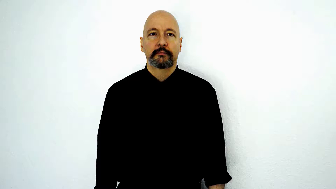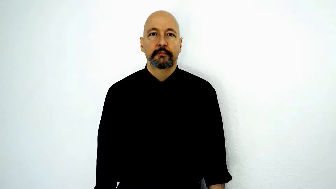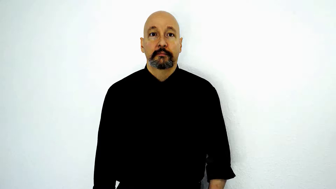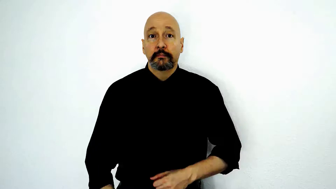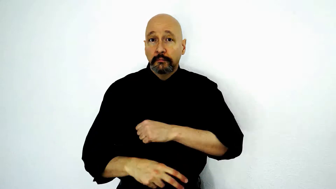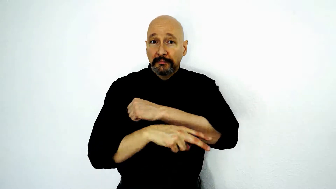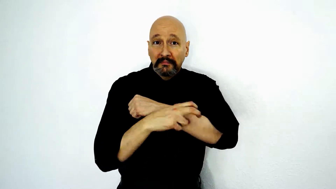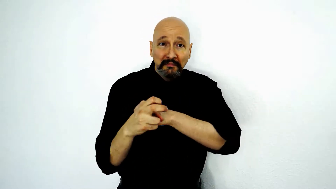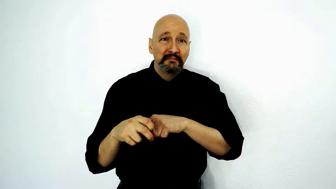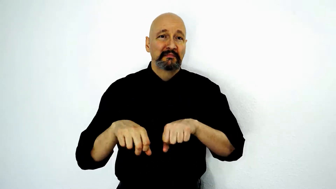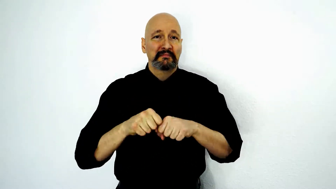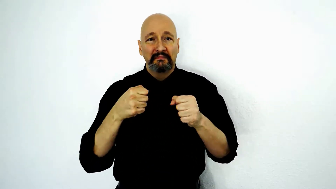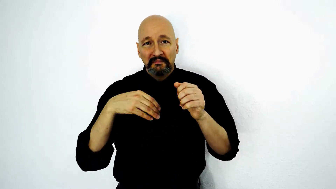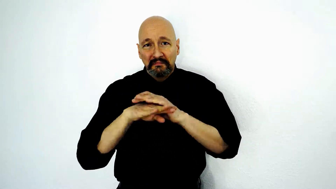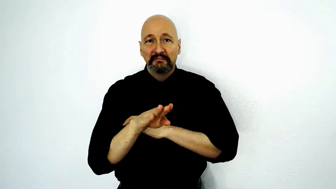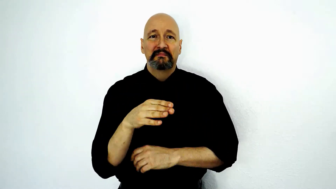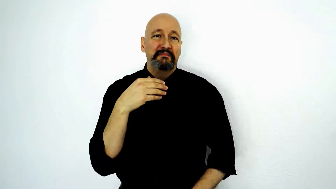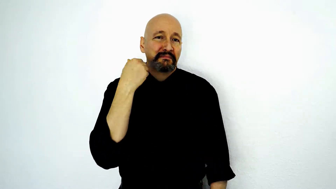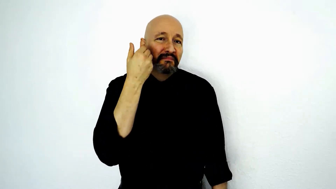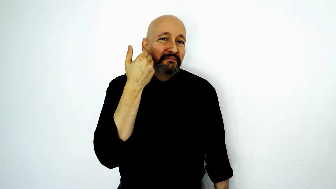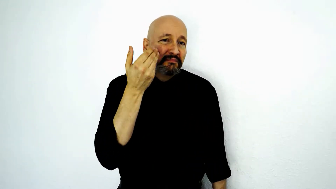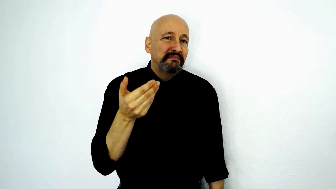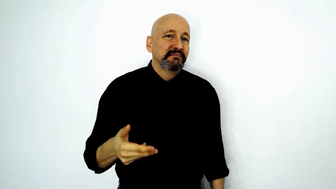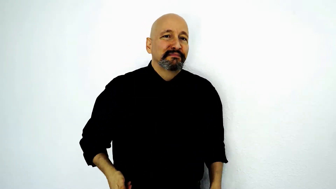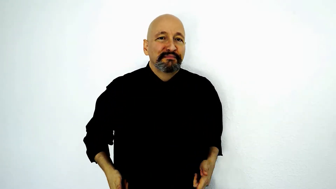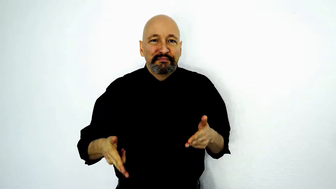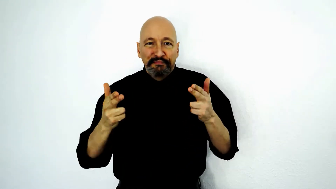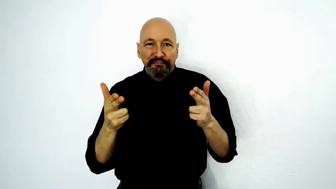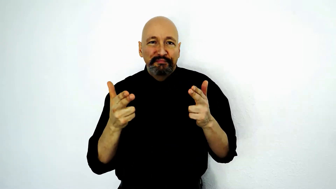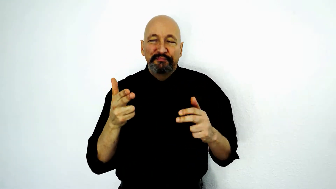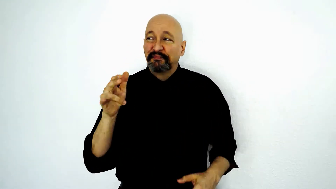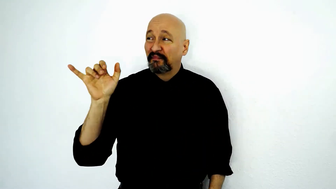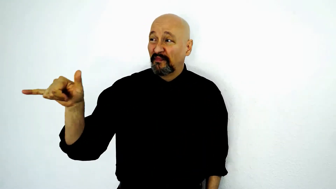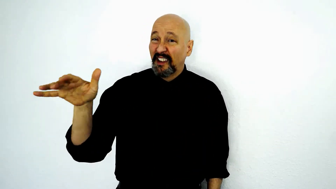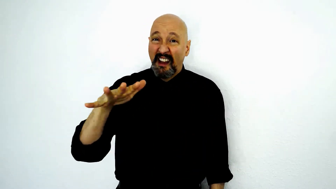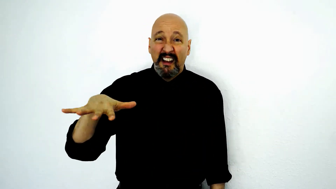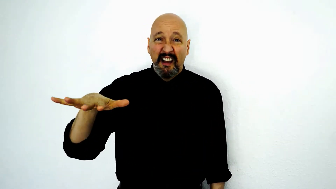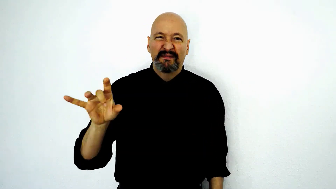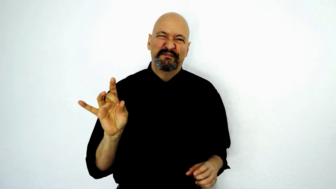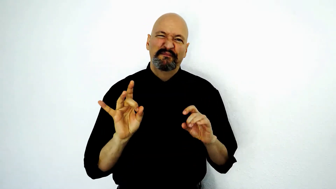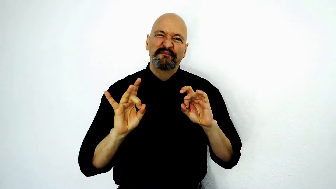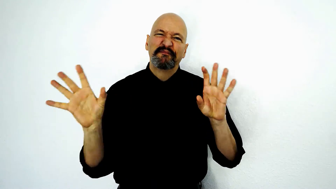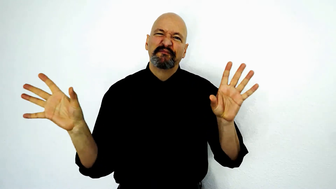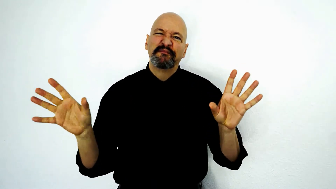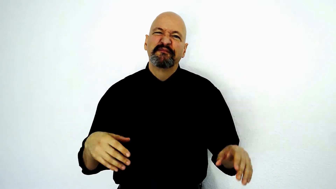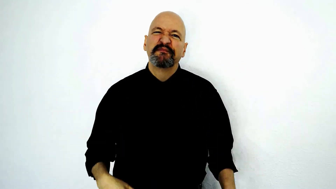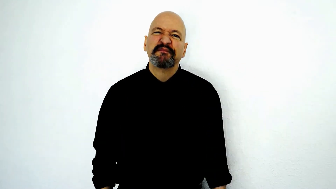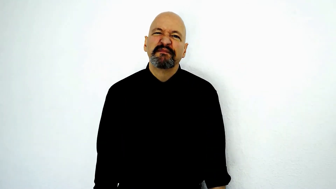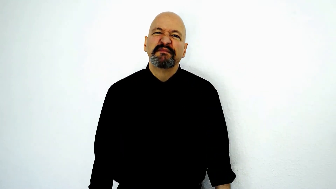STEALING, BREAK-INTO, PROSTITUTION, MUGGING, THAT AREA- [location] TERRIBLE